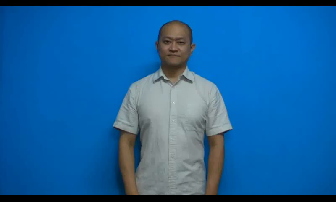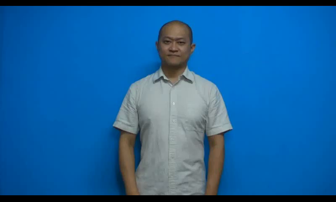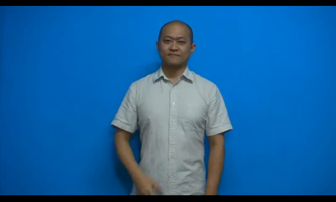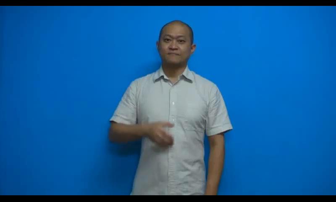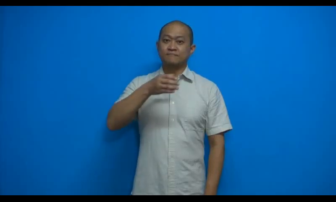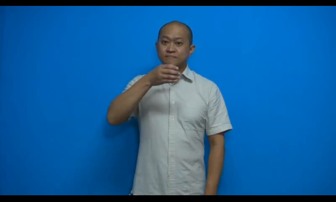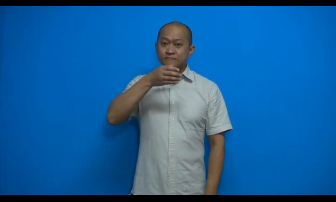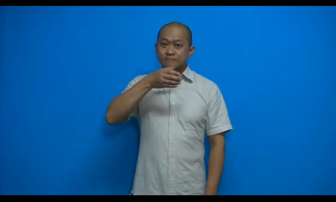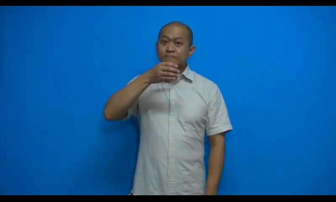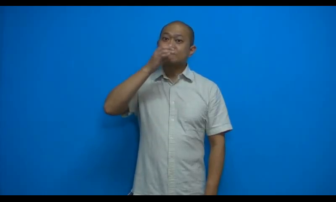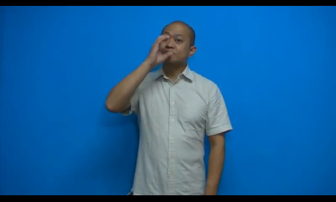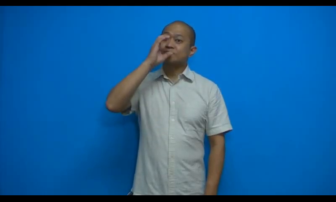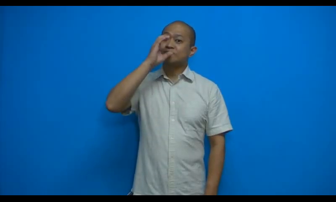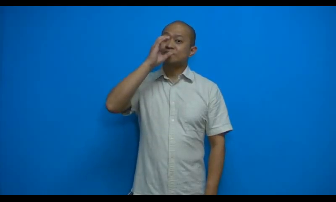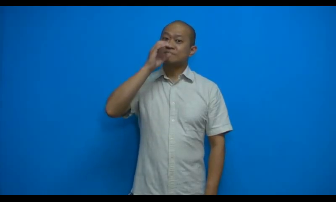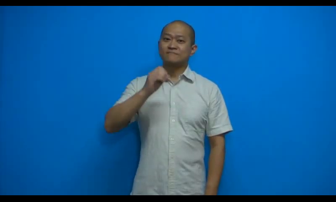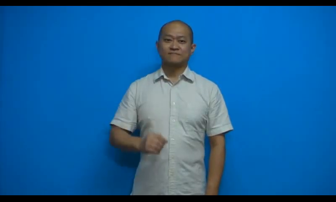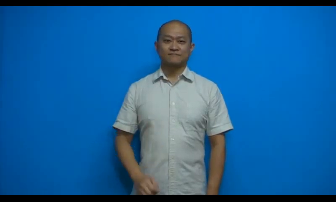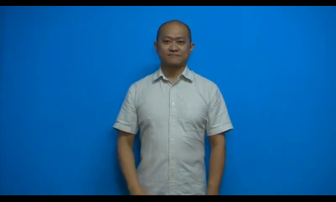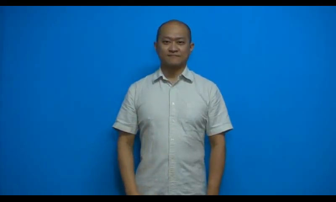drink